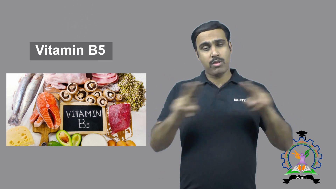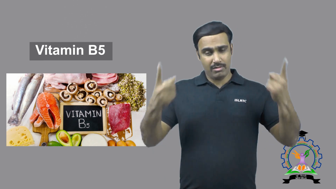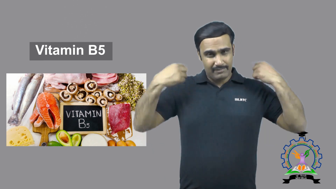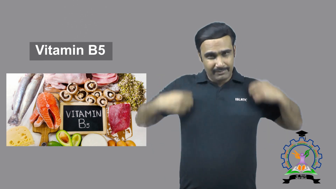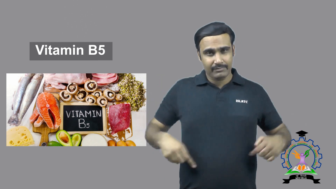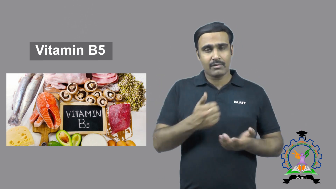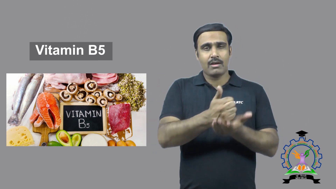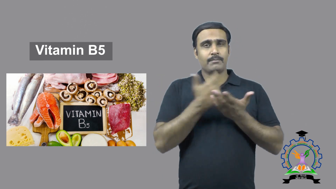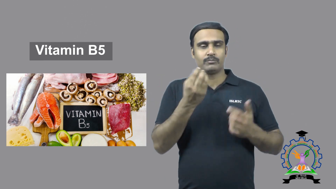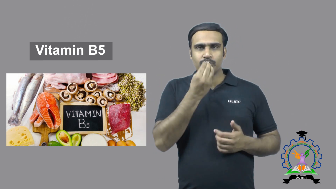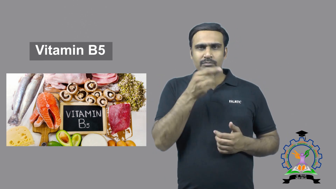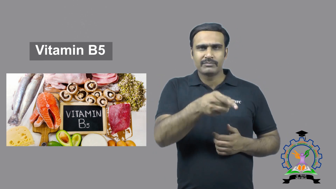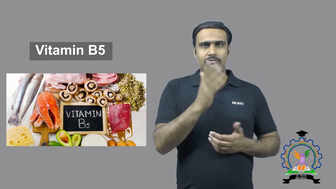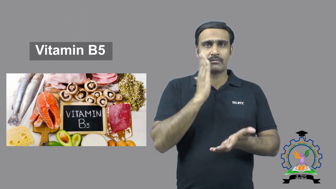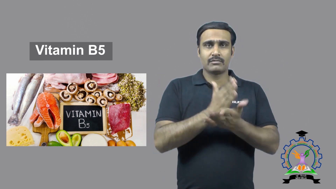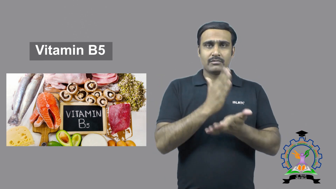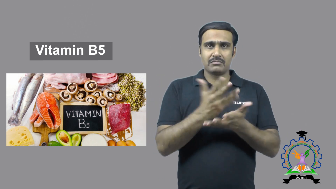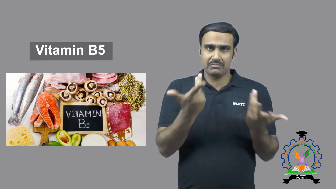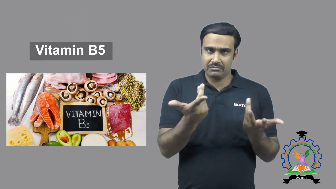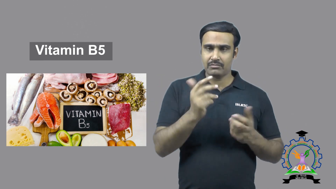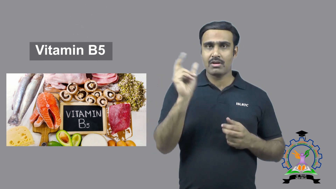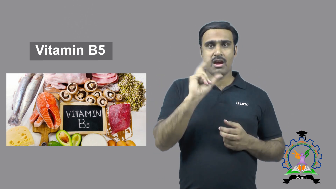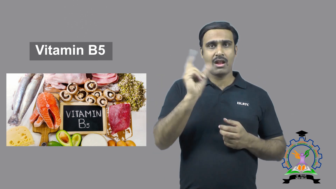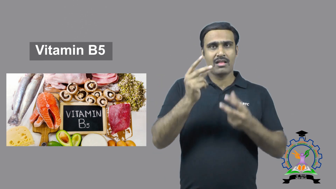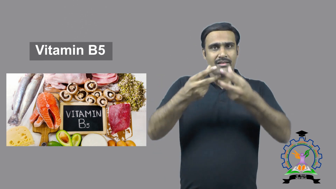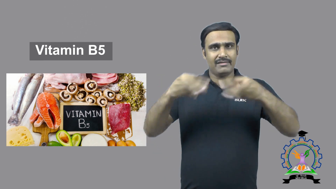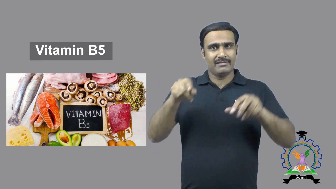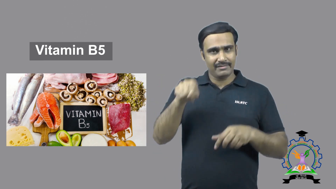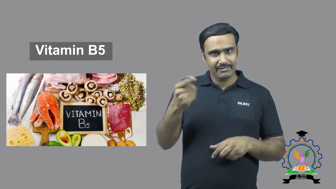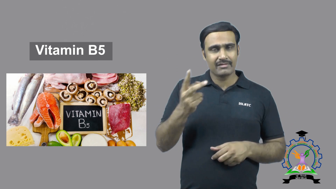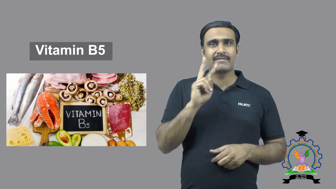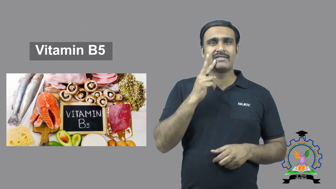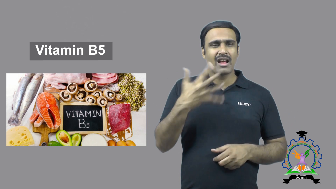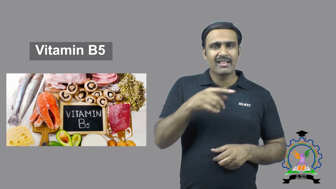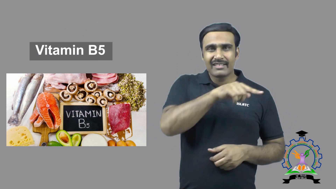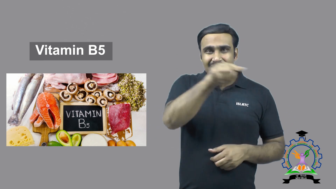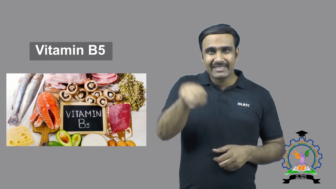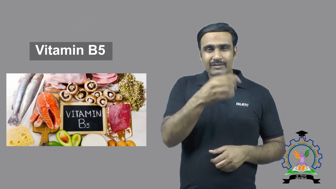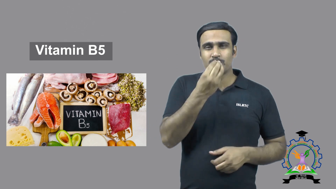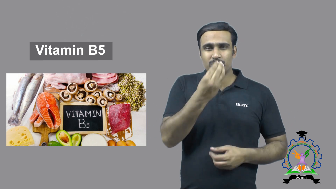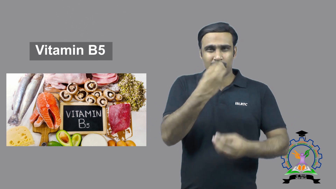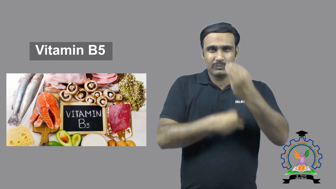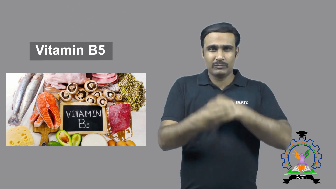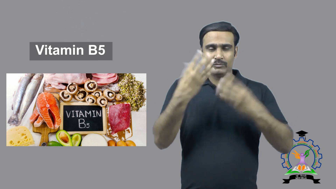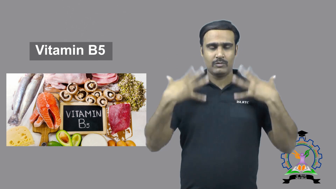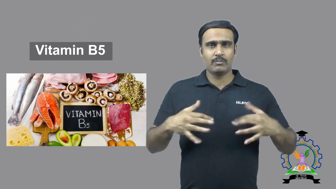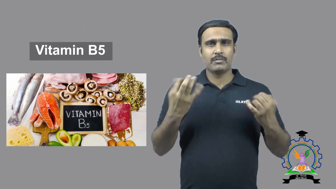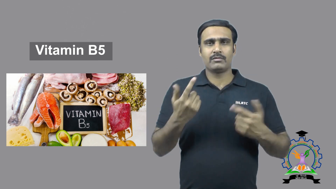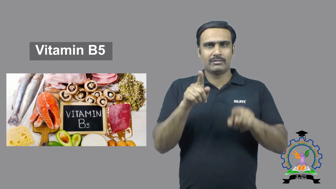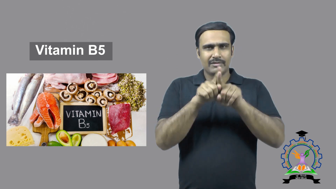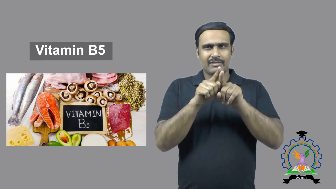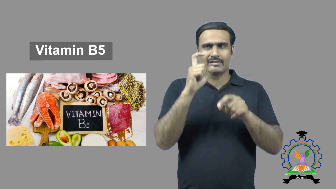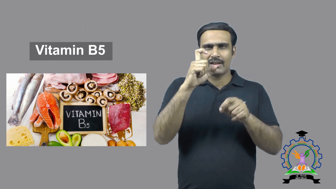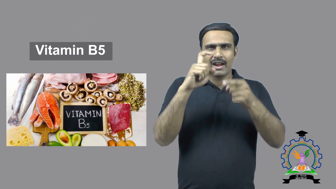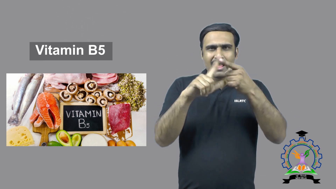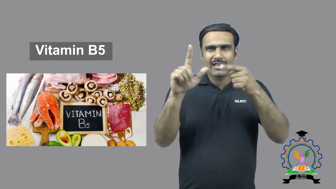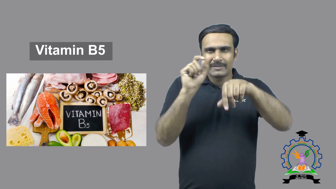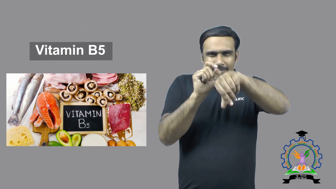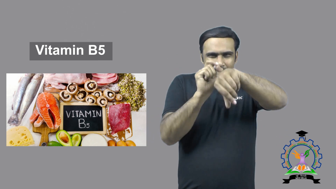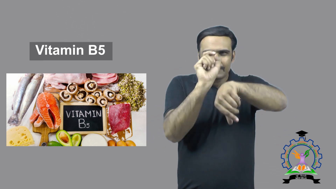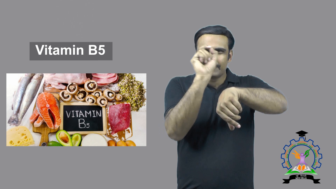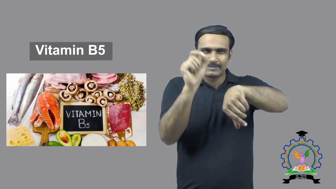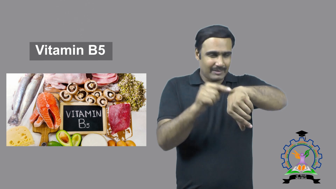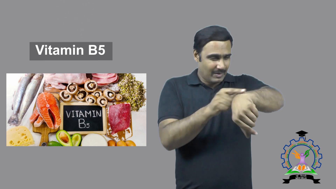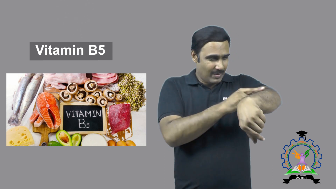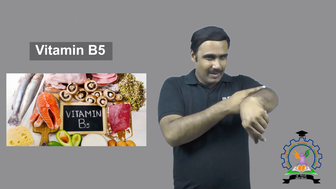Vitamin B5